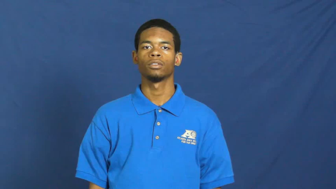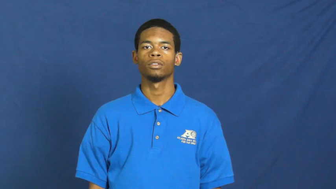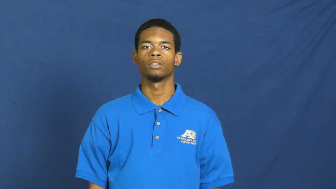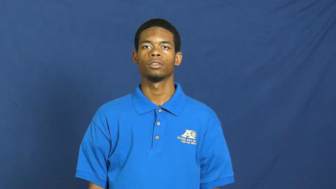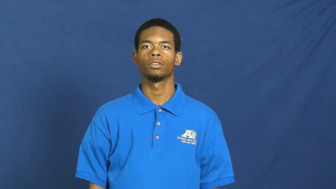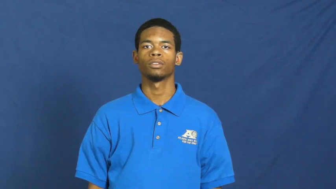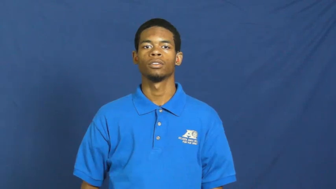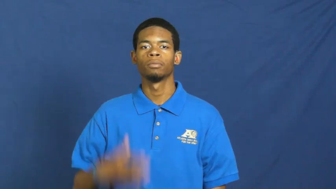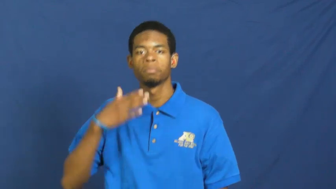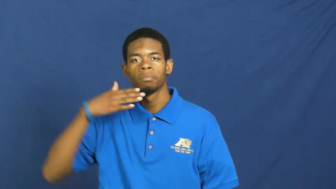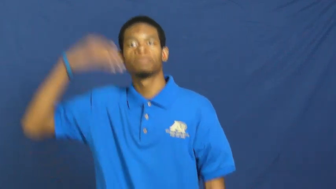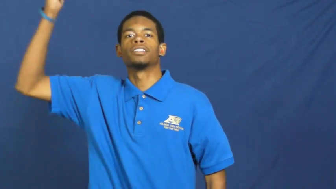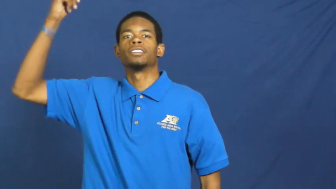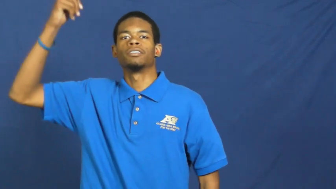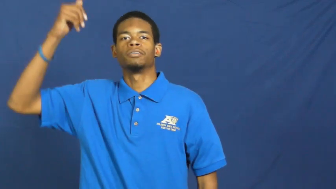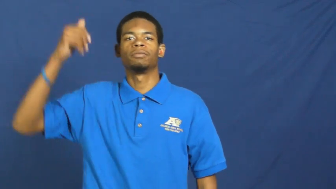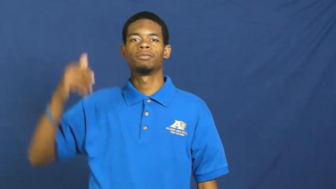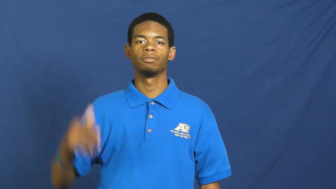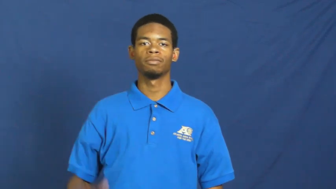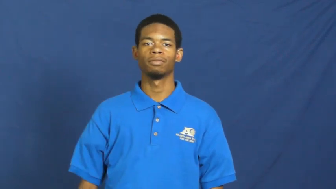finest,choice